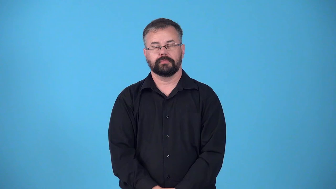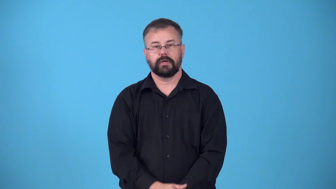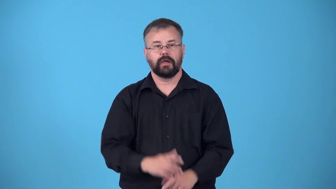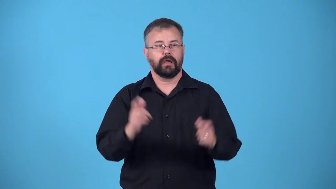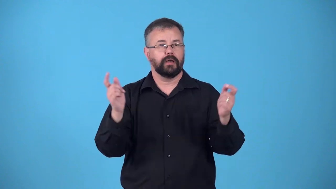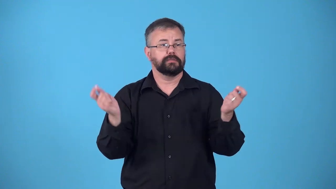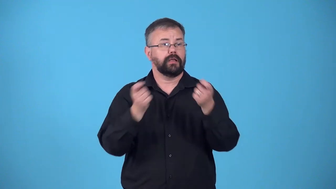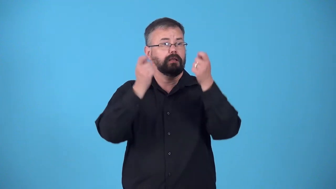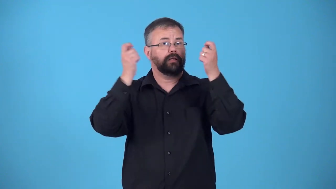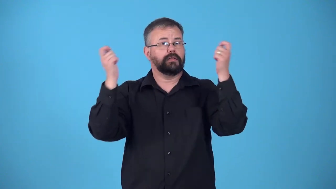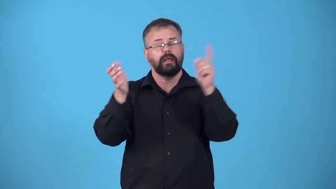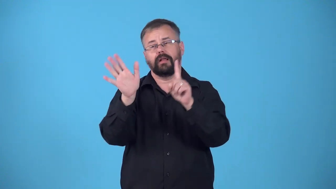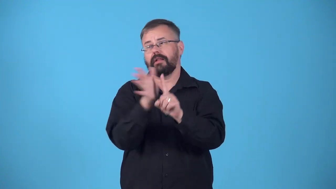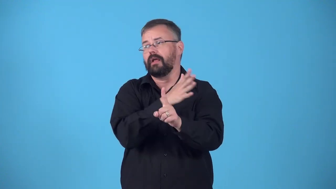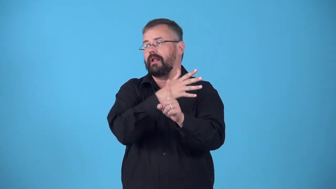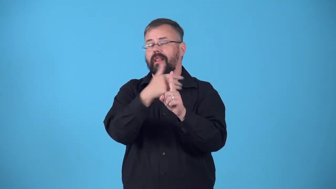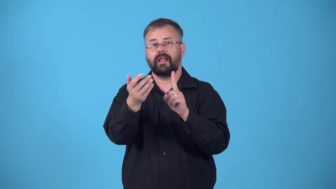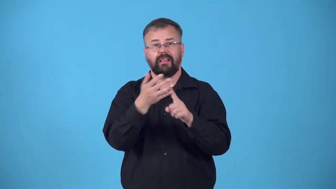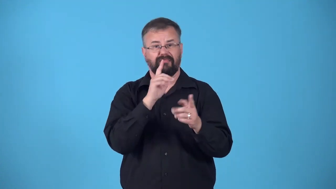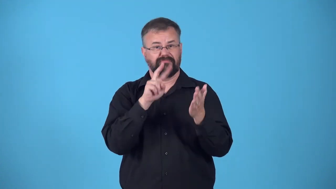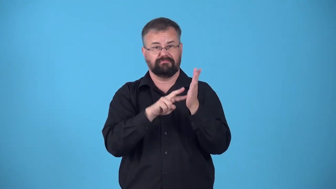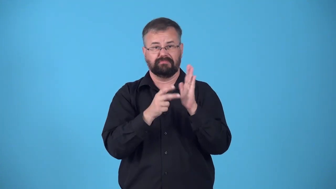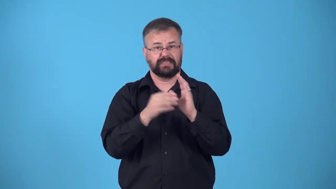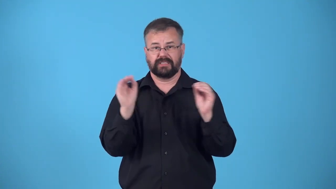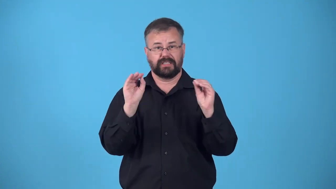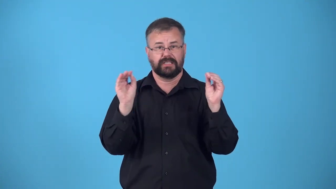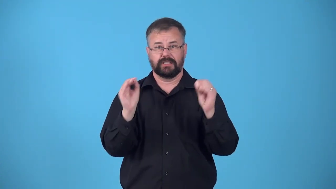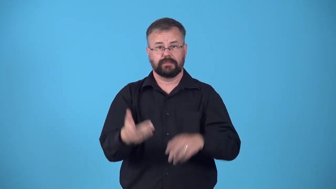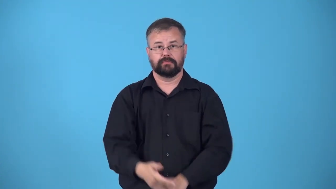flummery